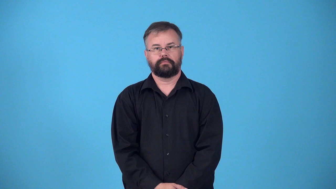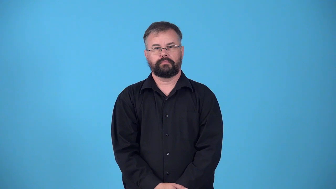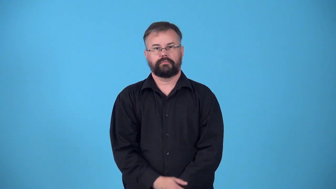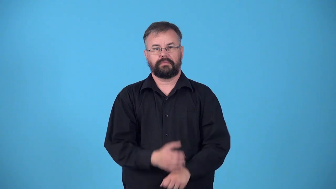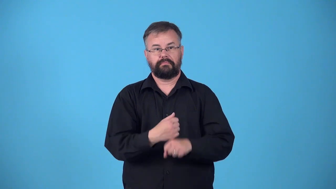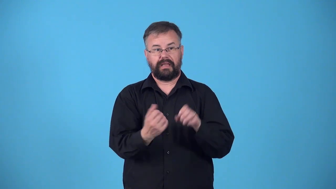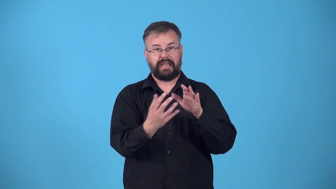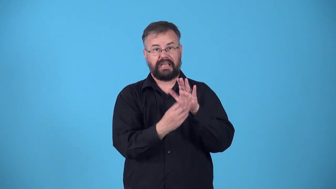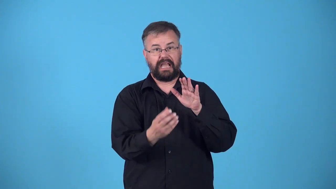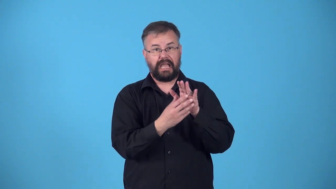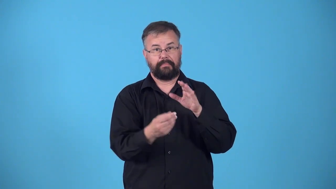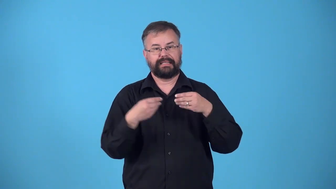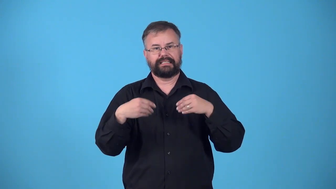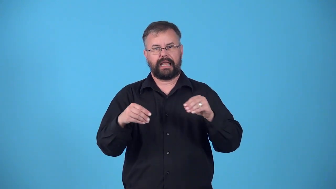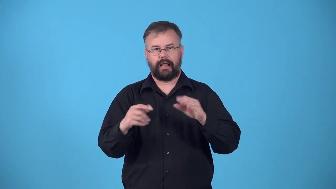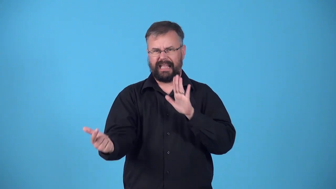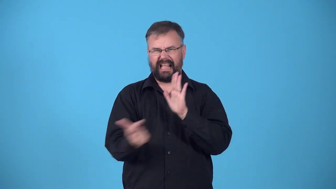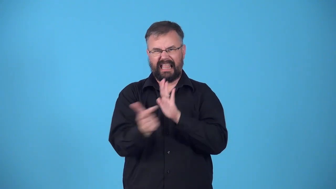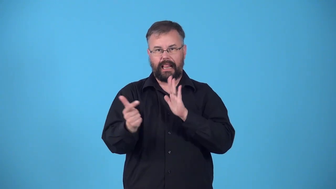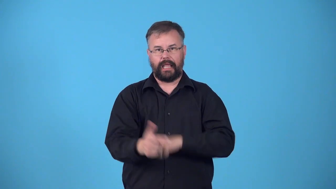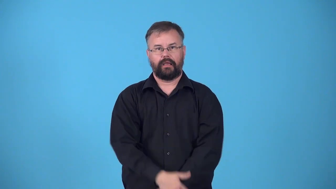piracy, pirate